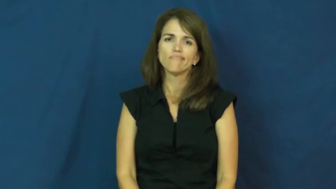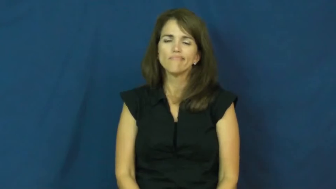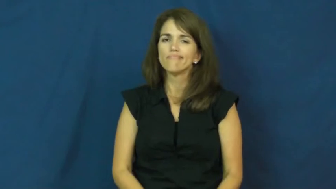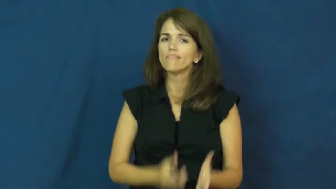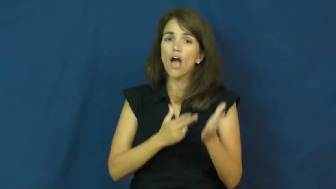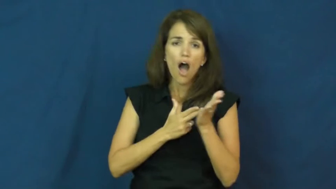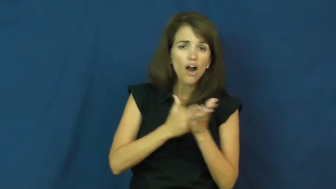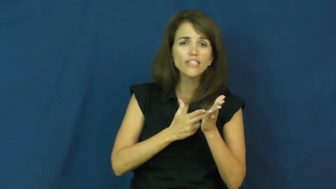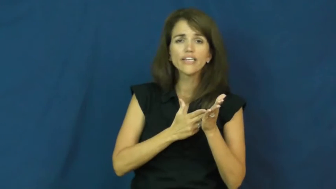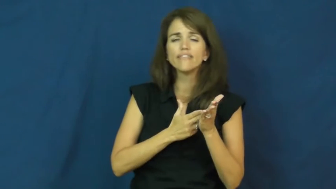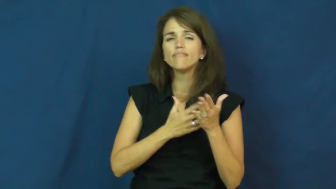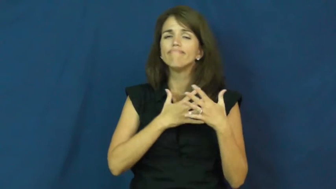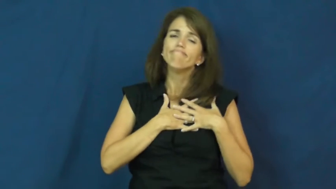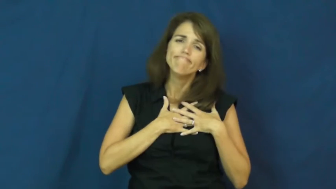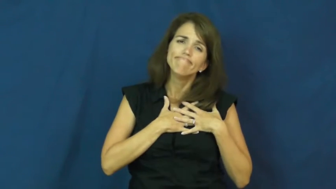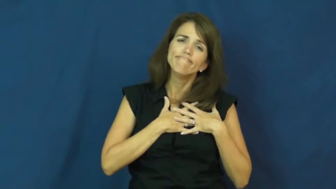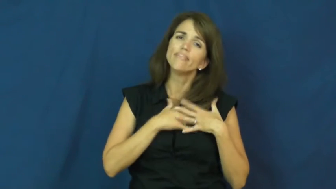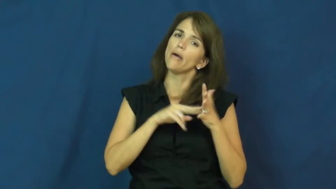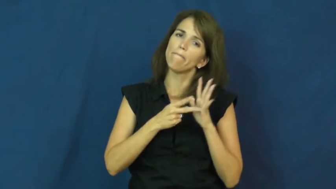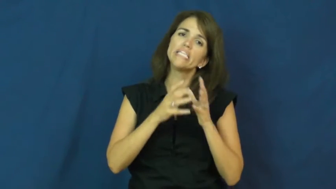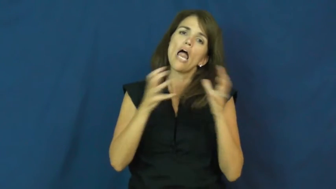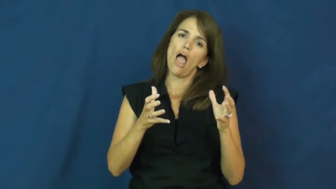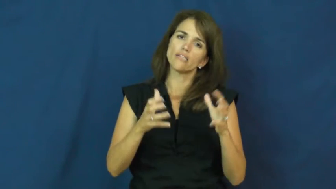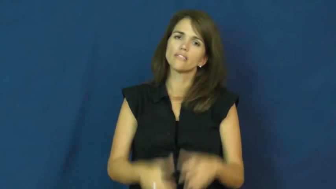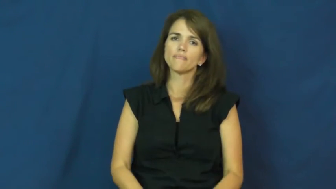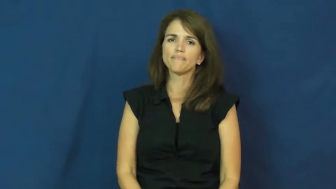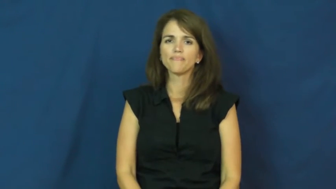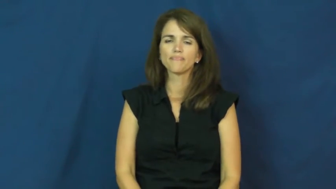from the bottom of your heart